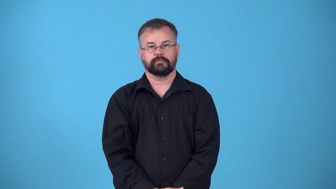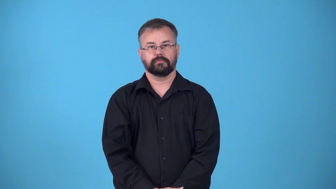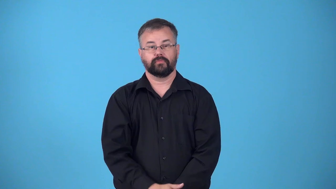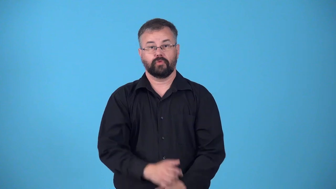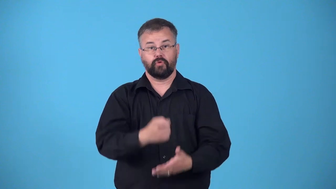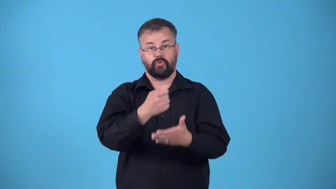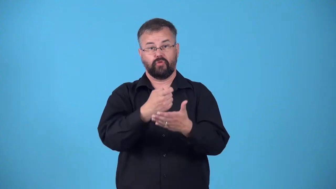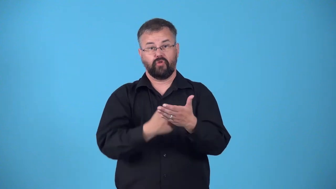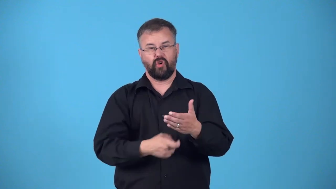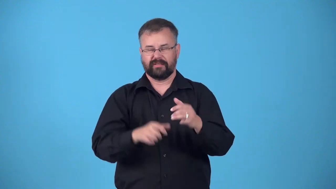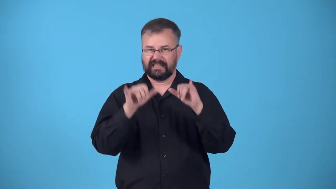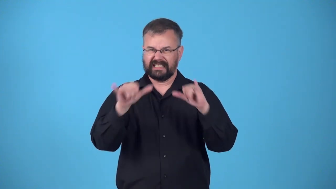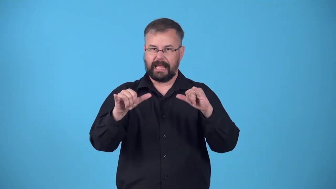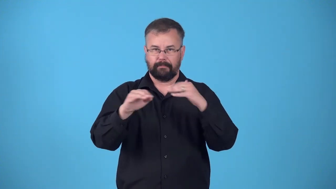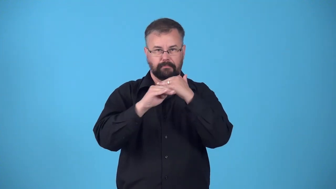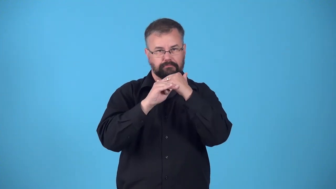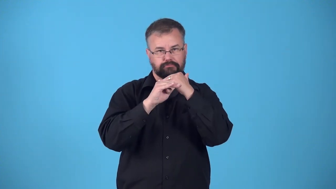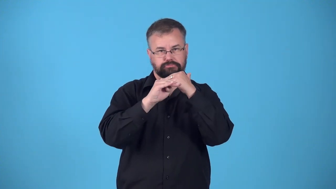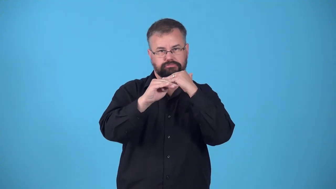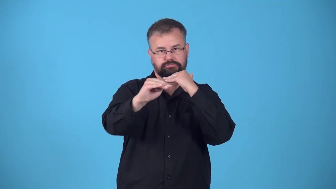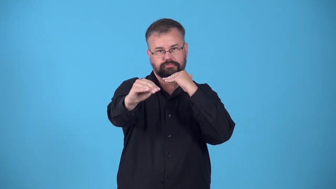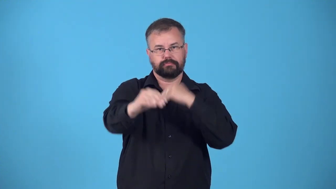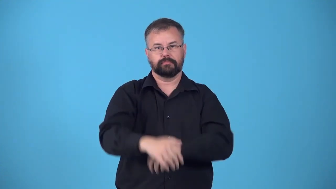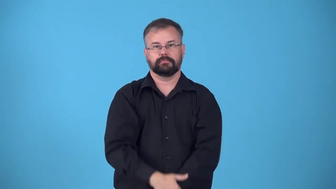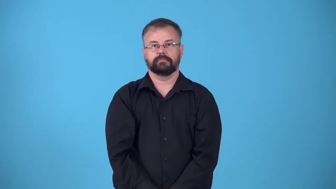flat rate